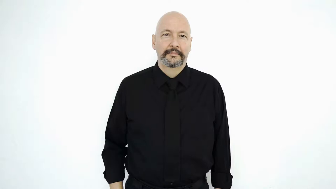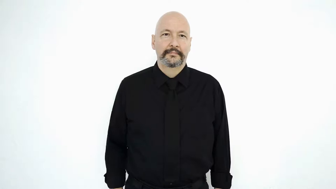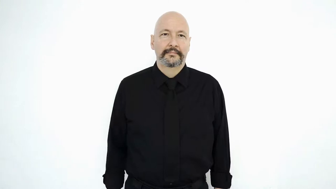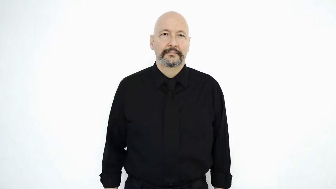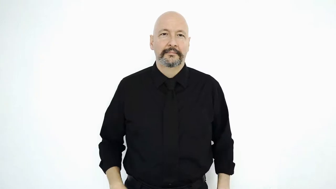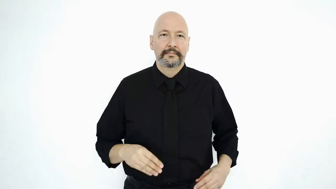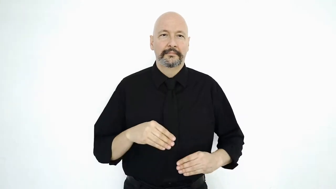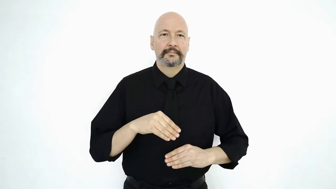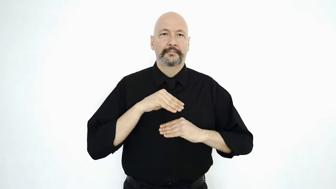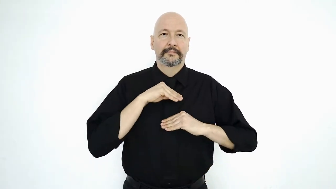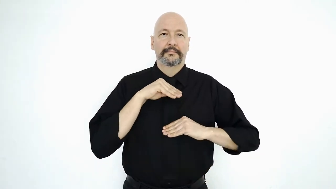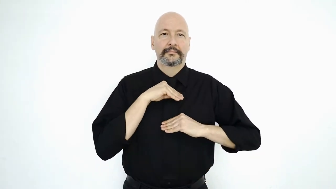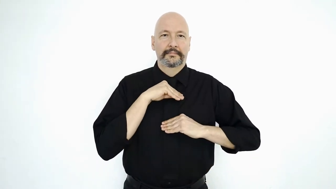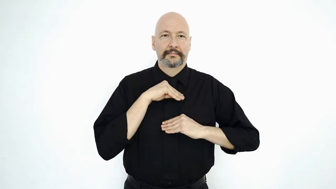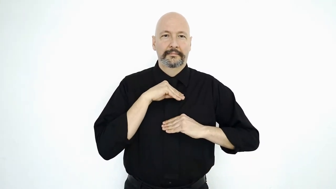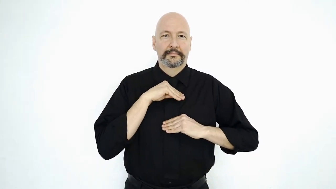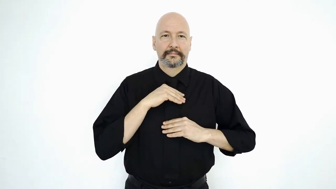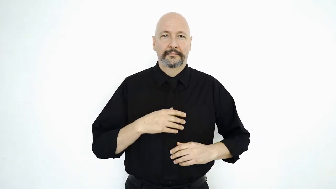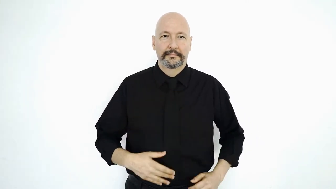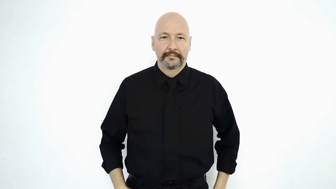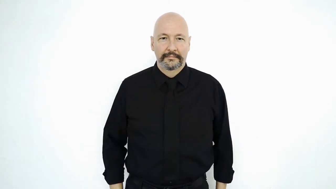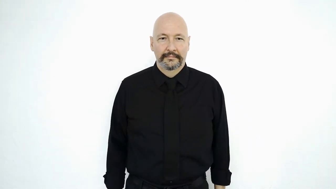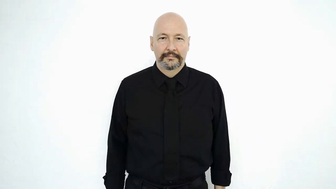BLANKET